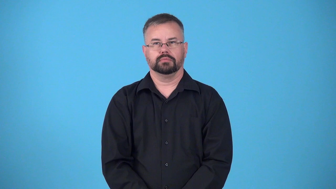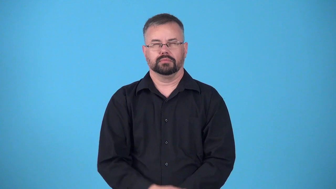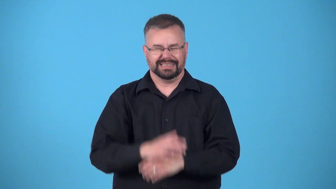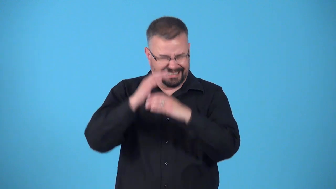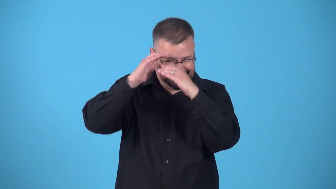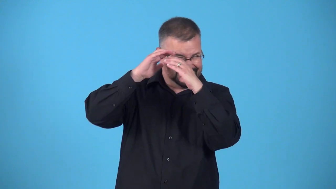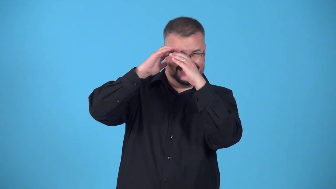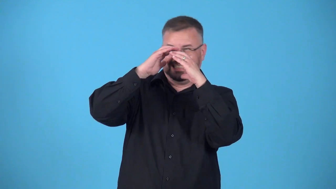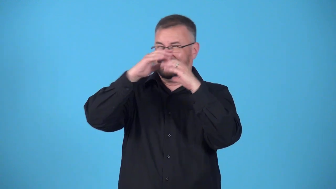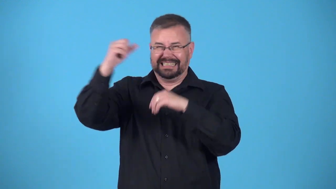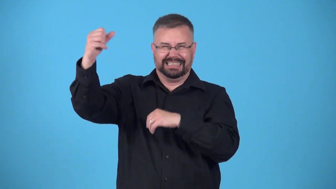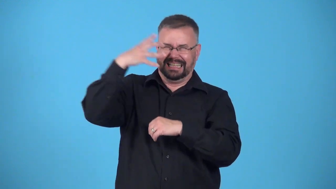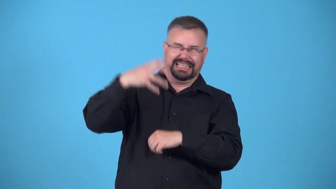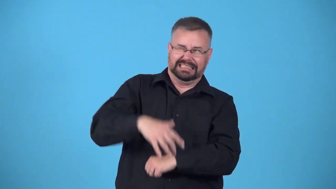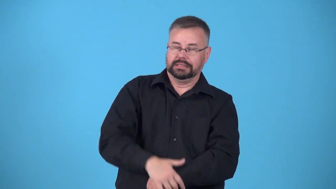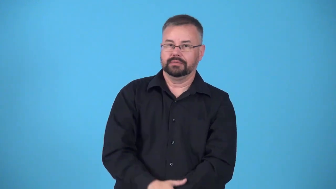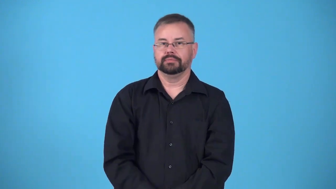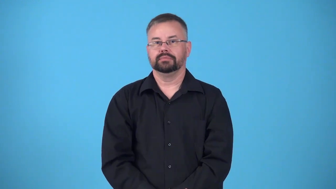shade your eyes